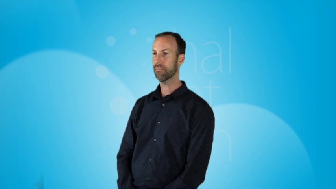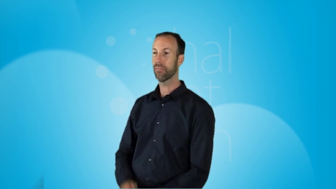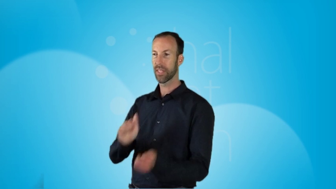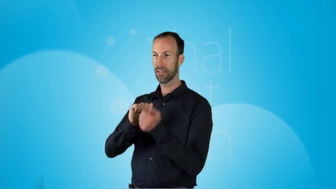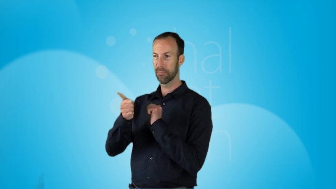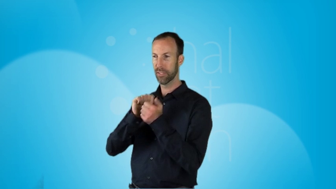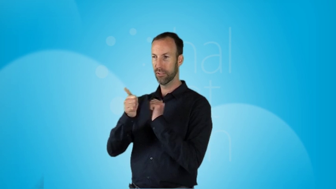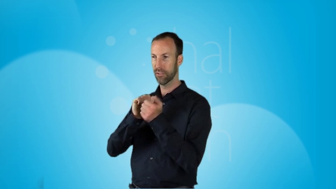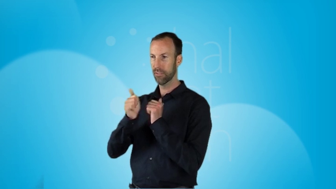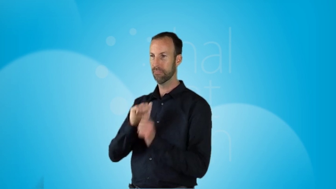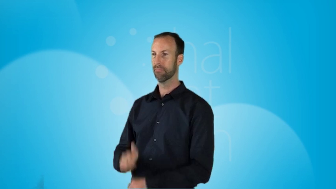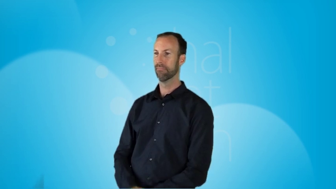competition